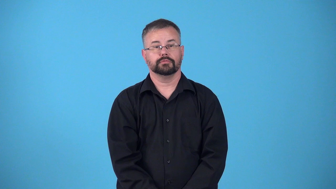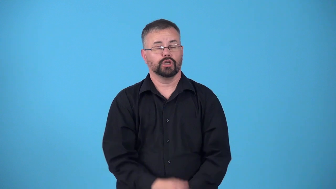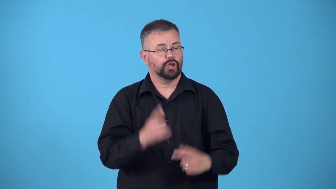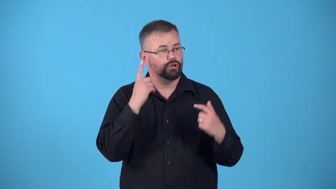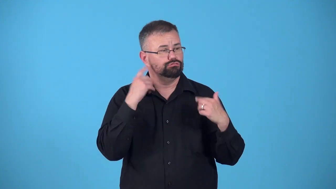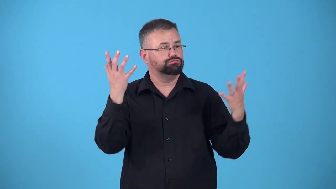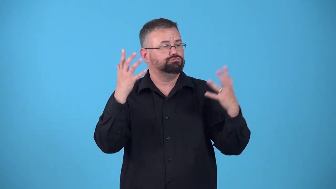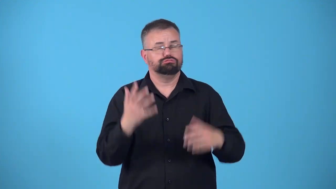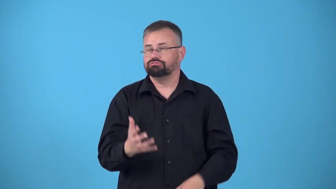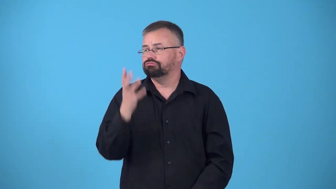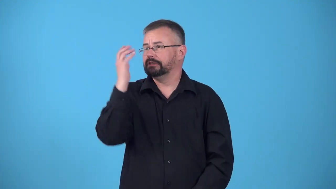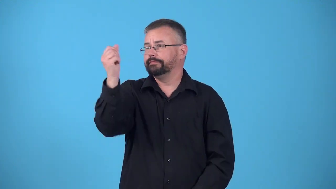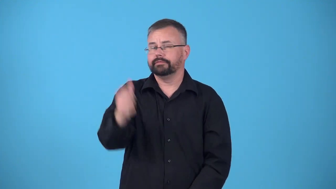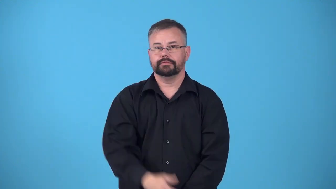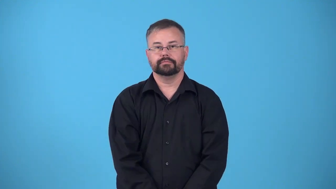waltz off